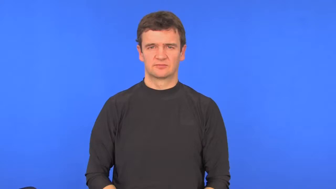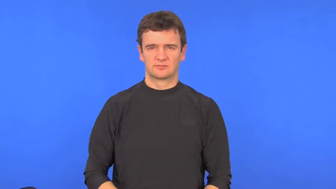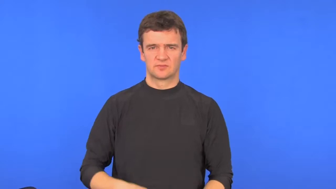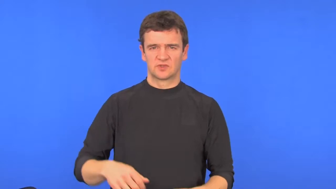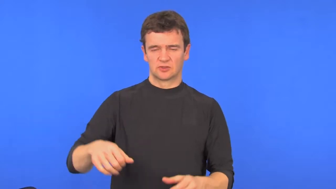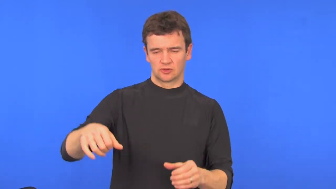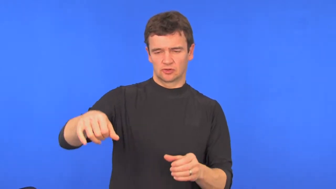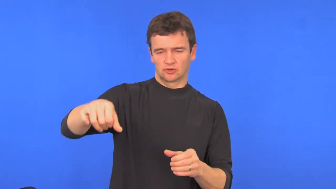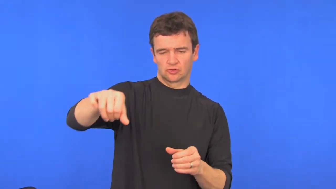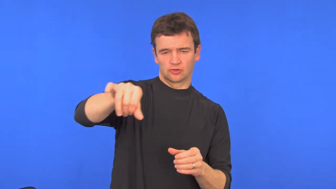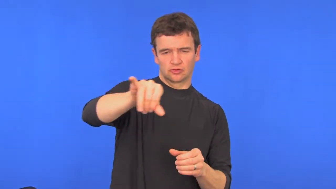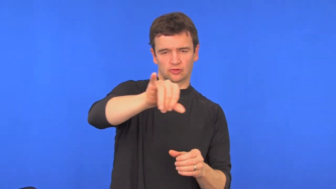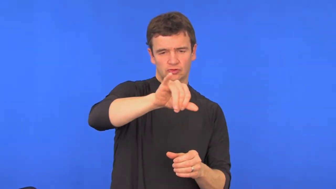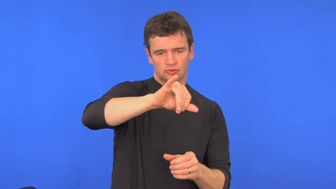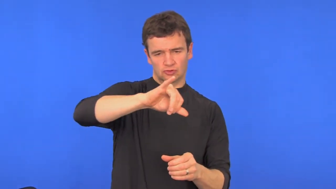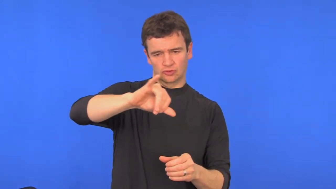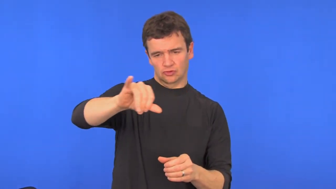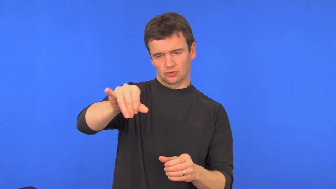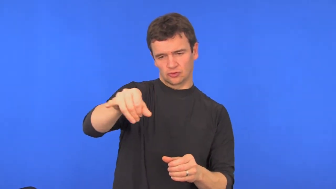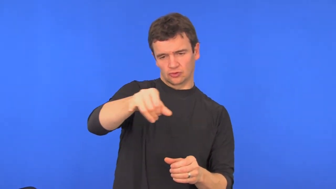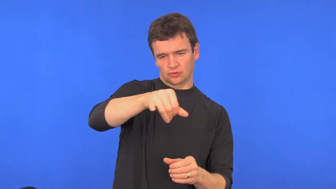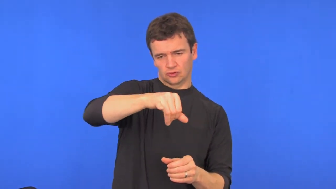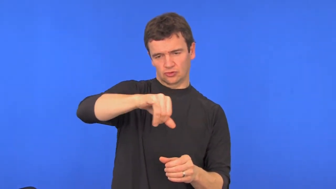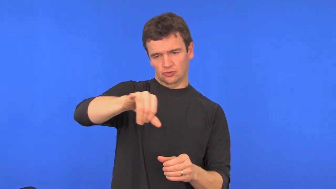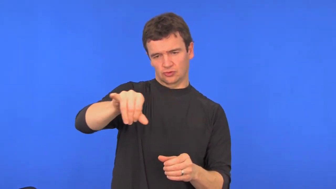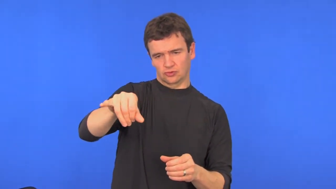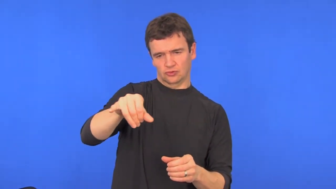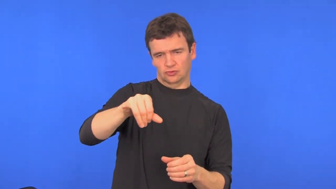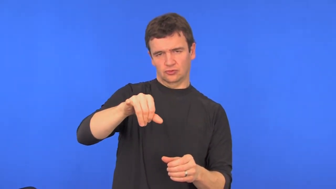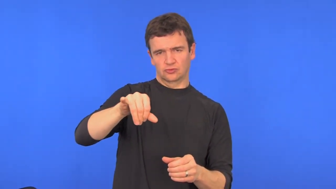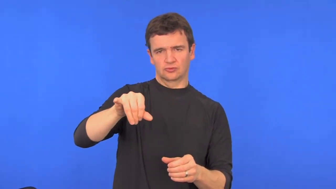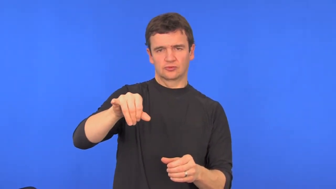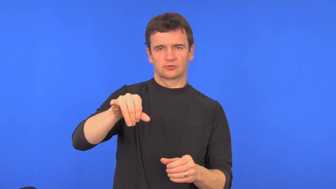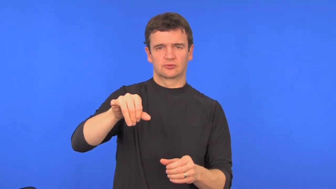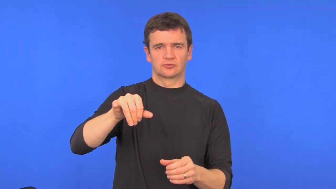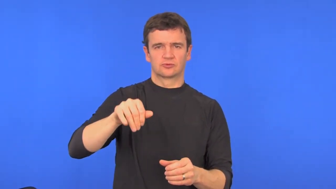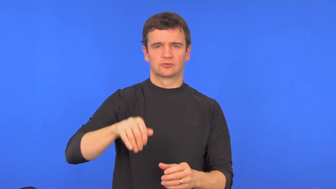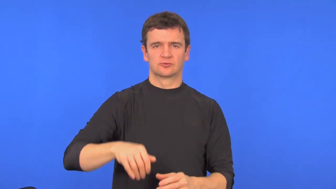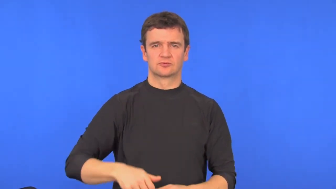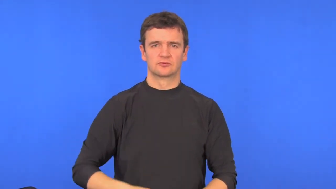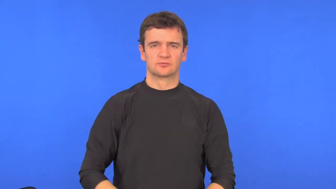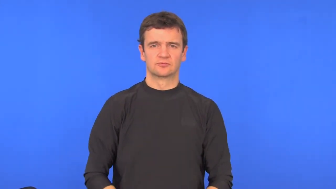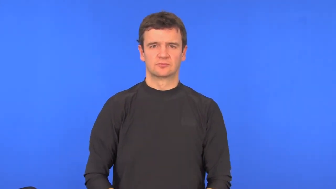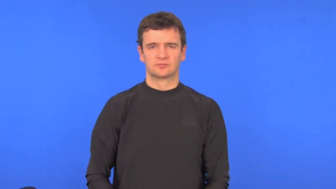COAT